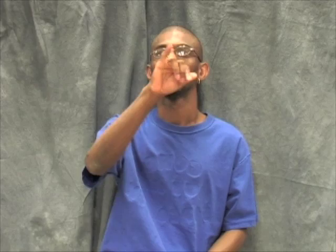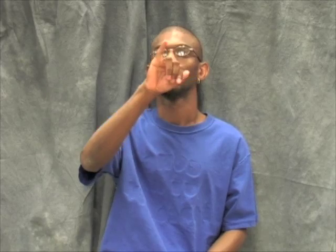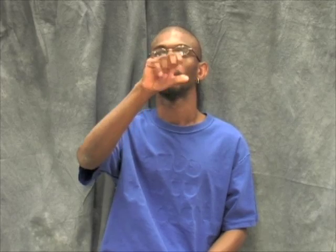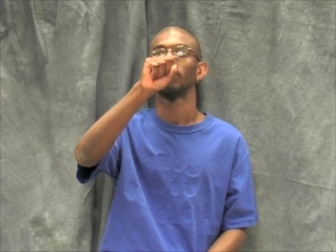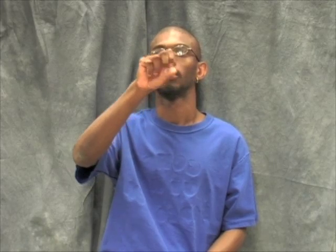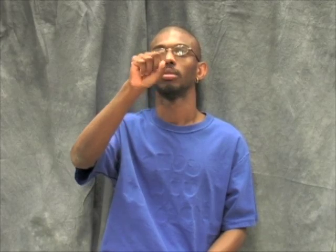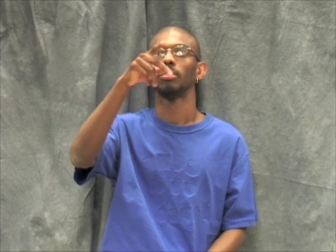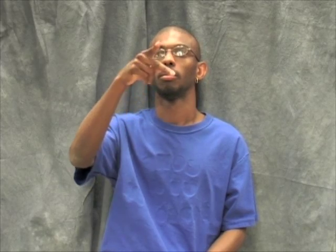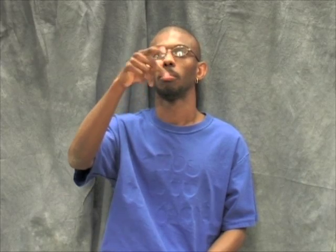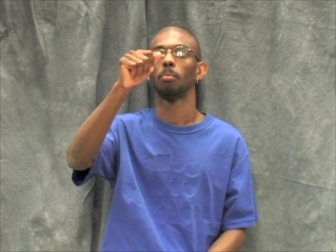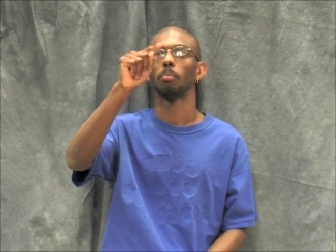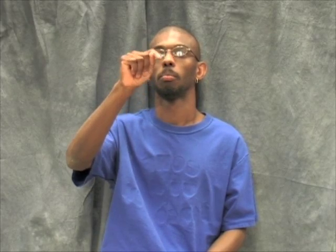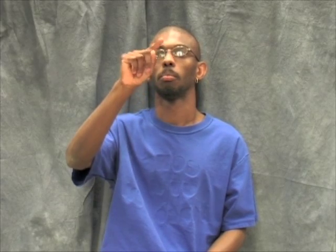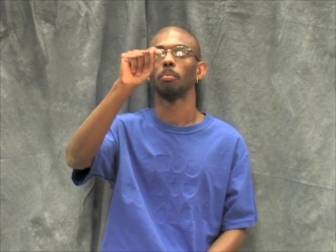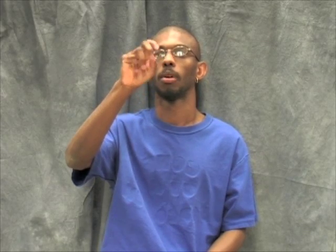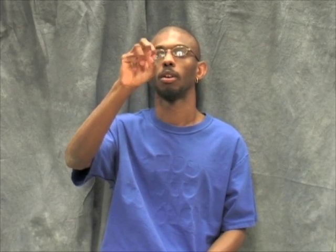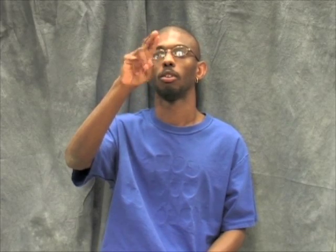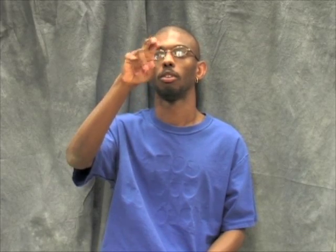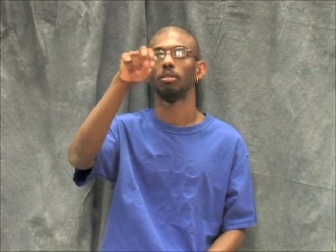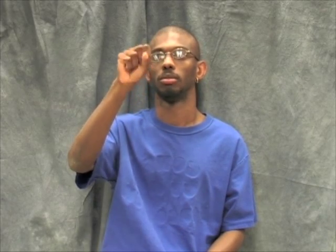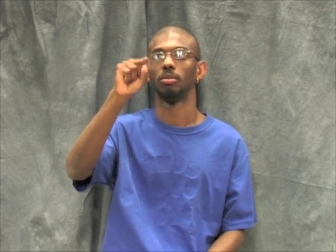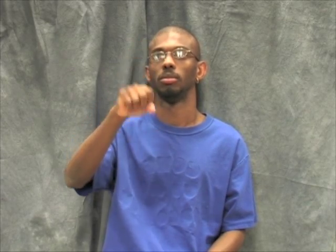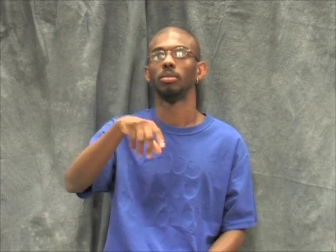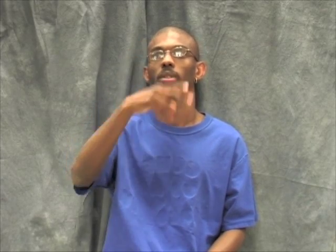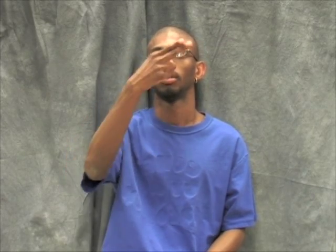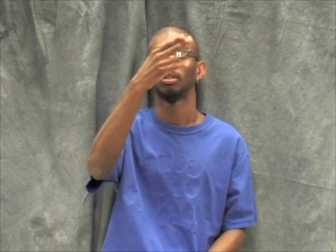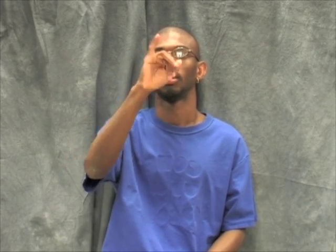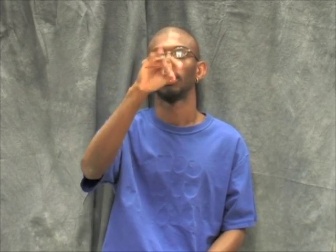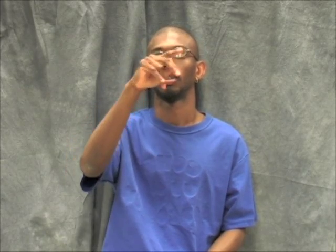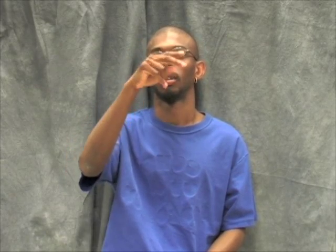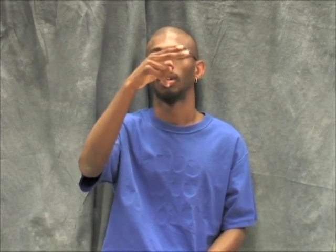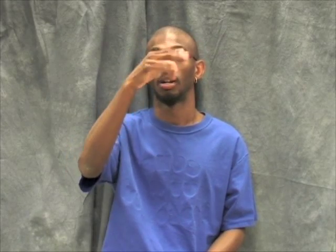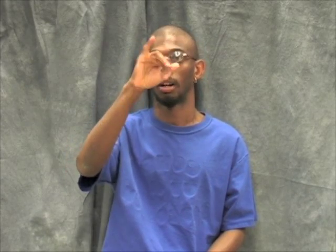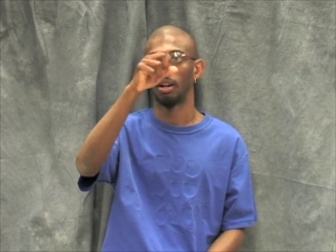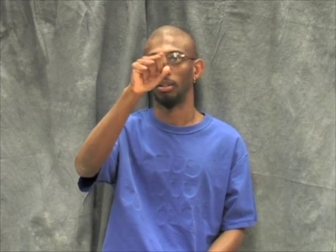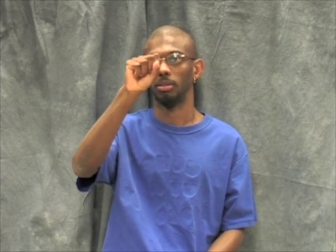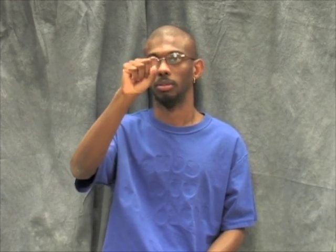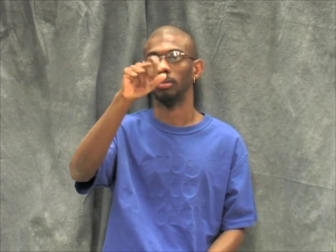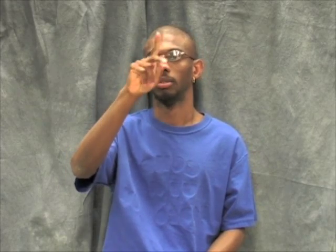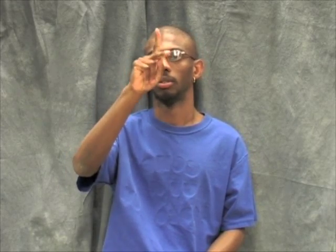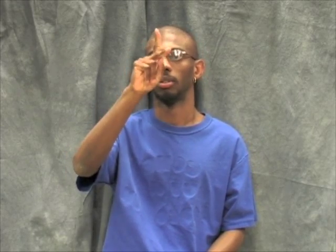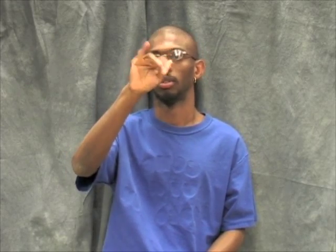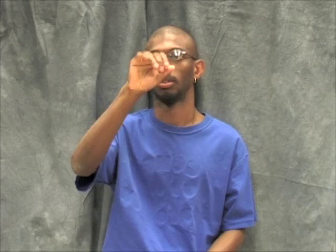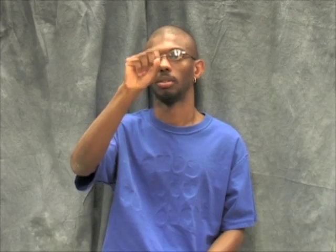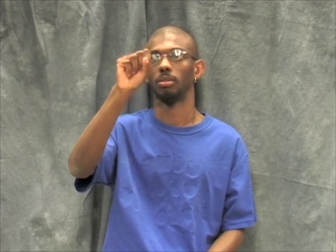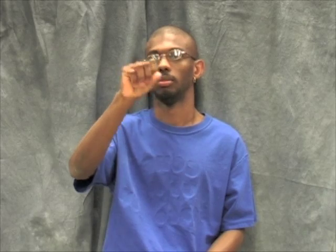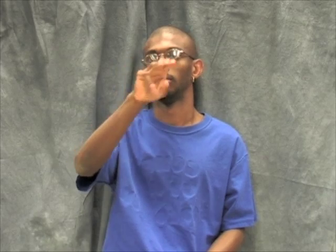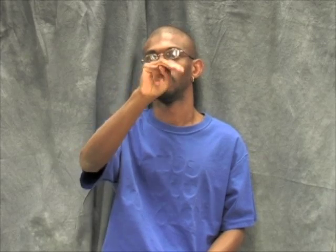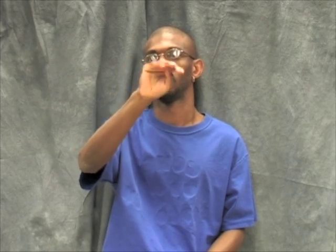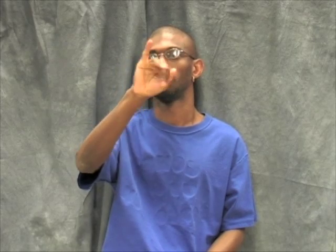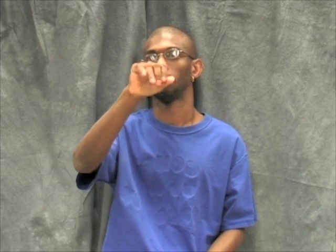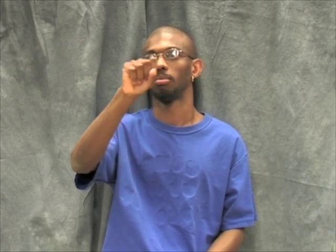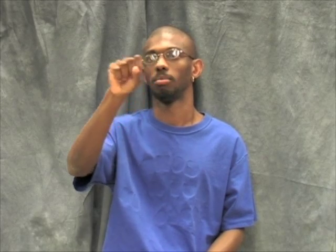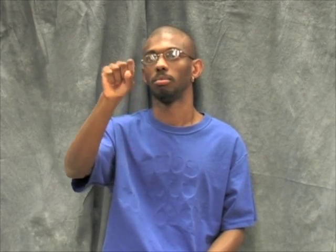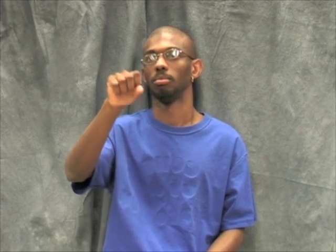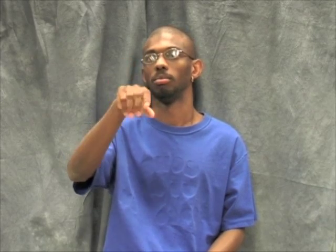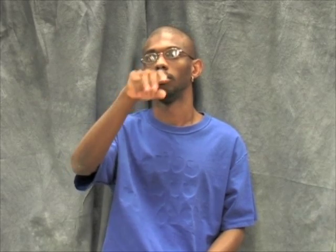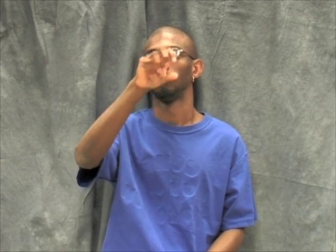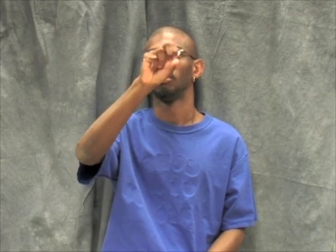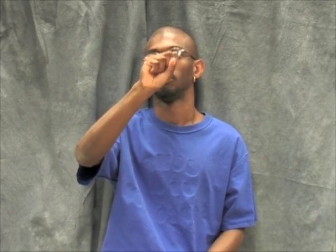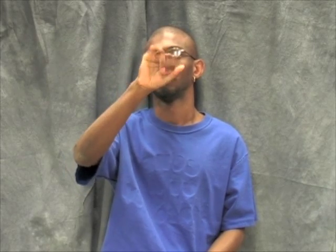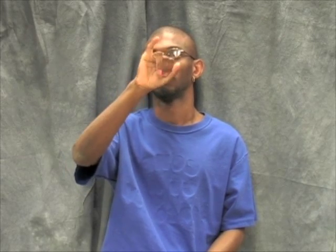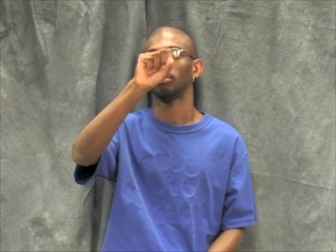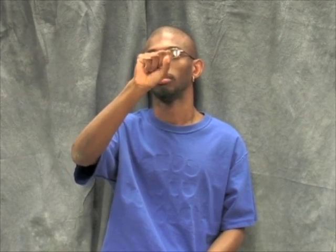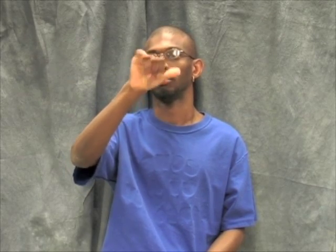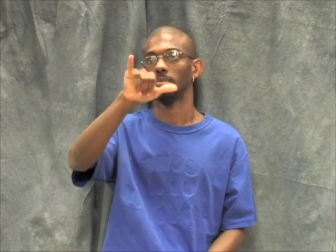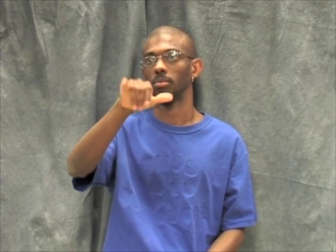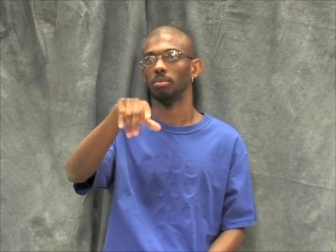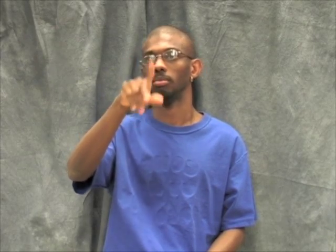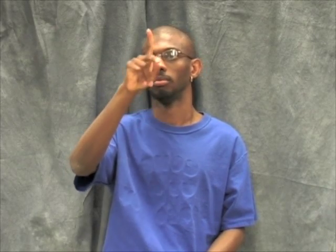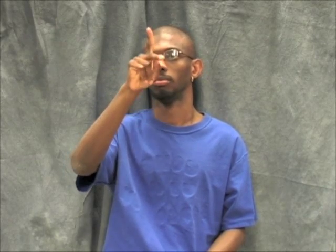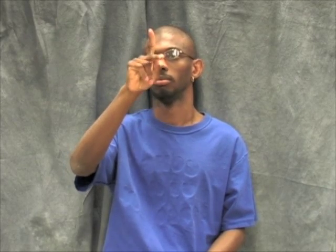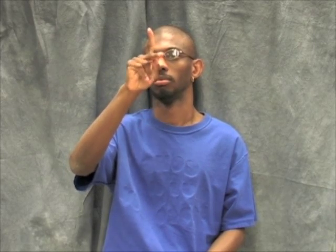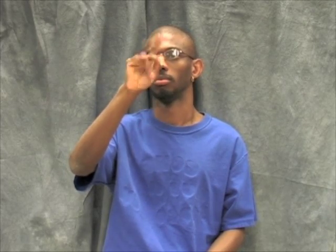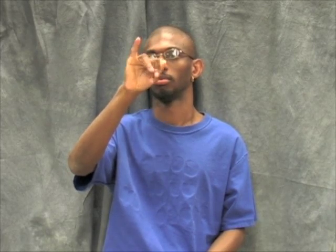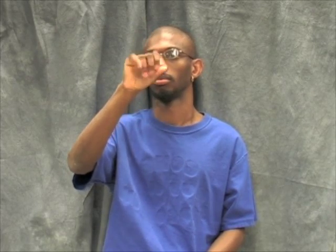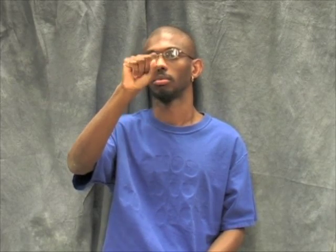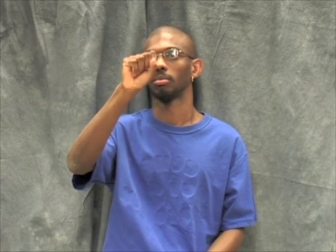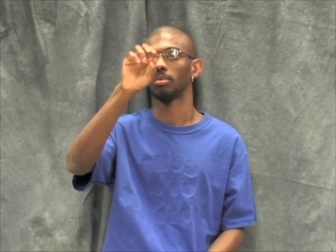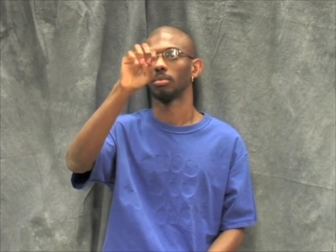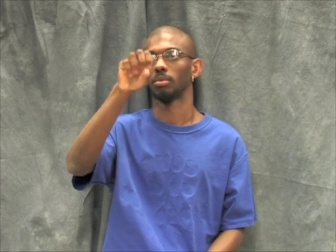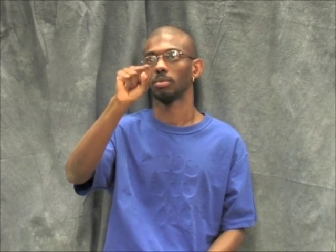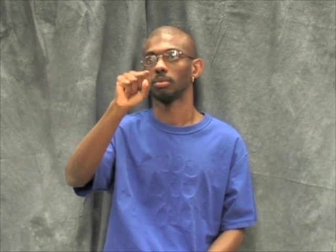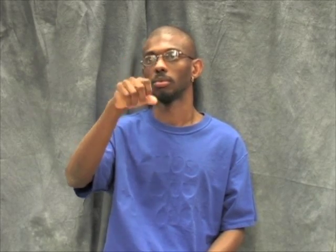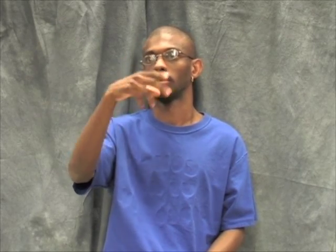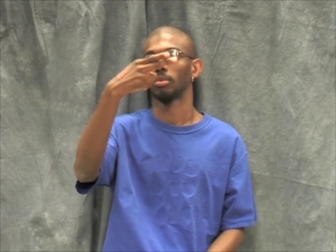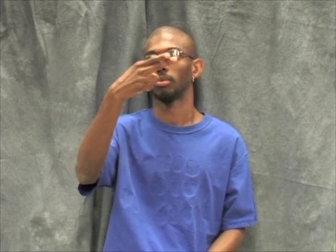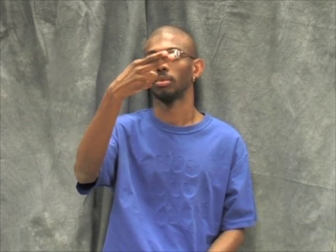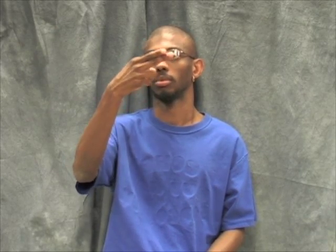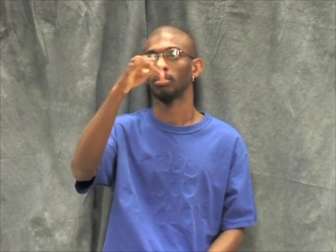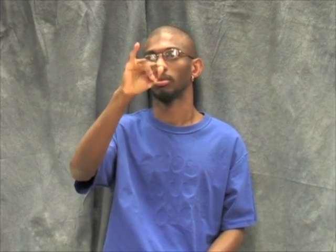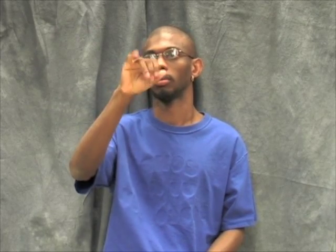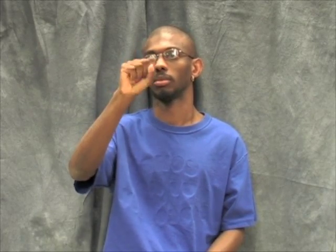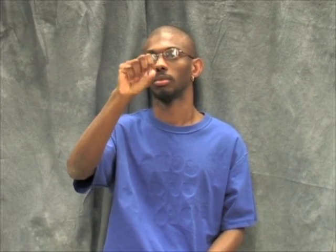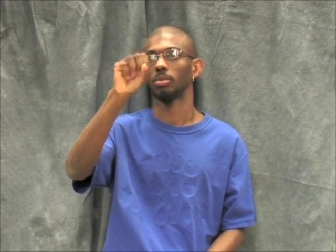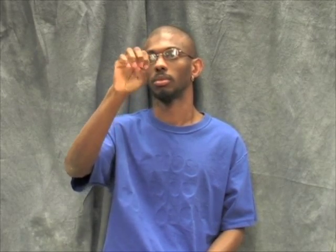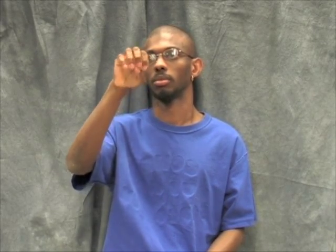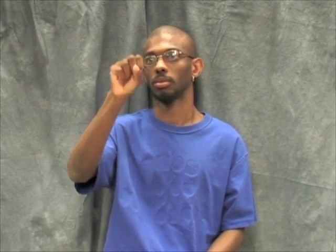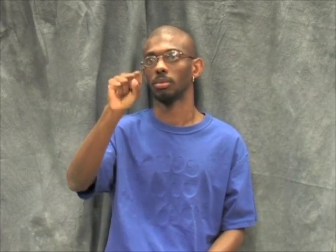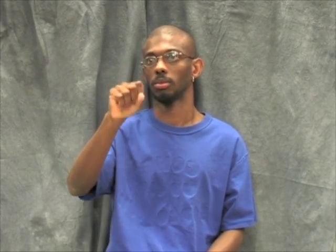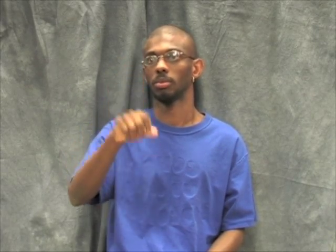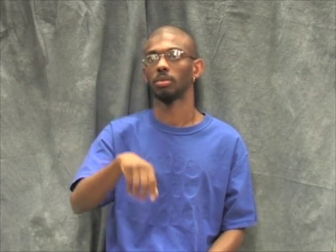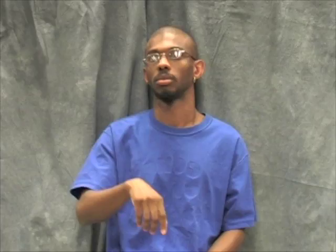ISS